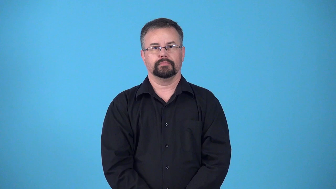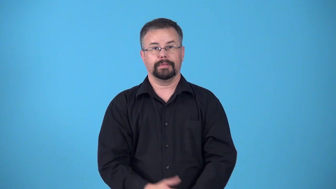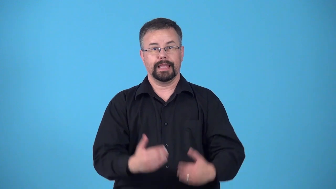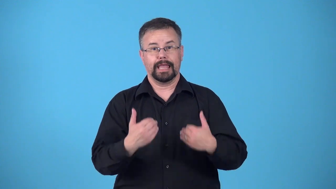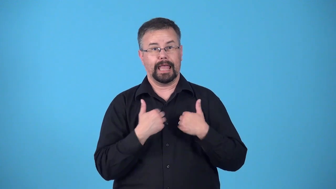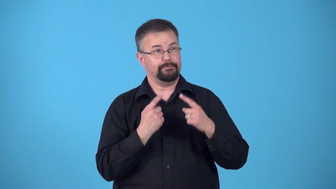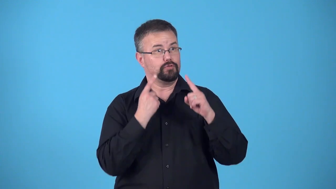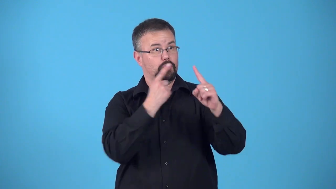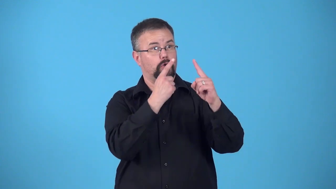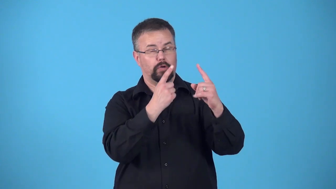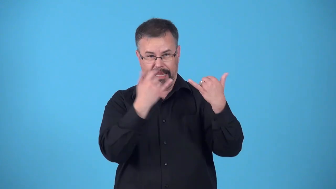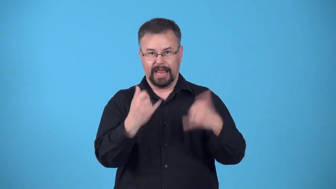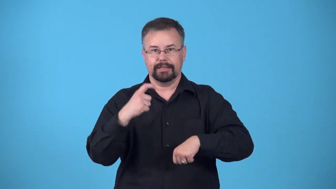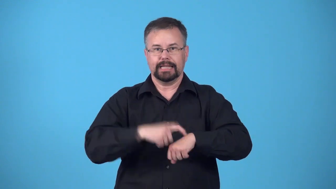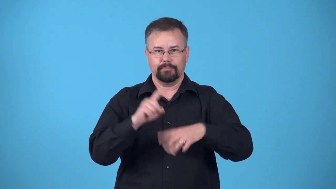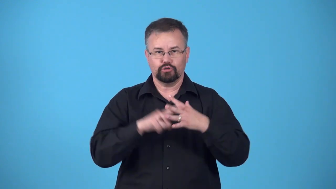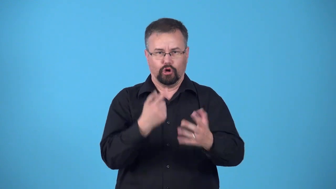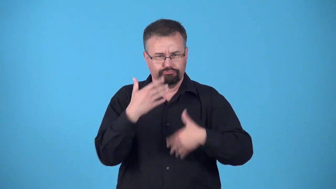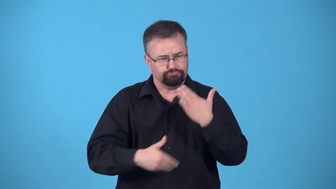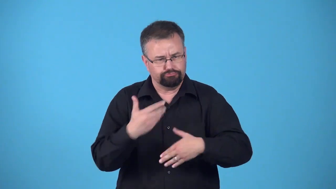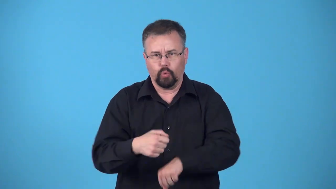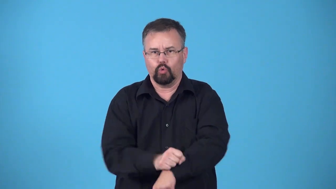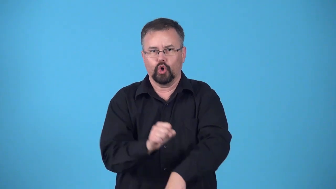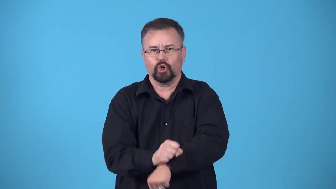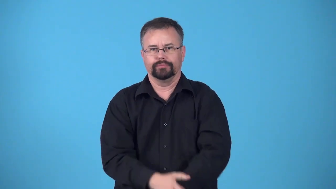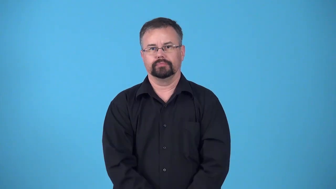today is the first day of the rest of your life